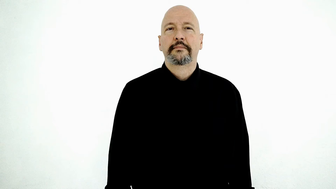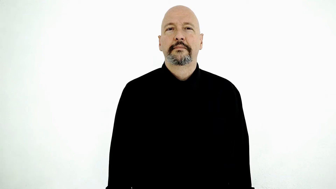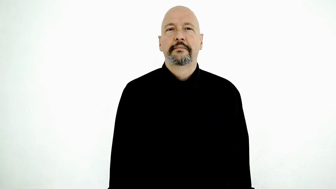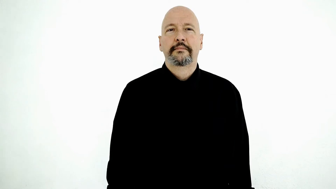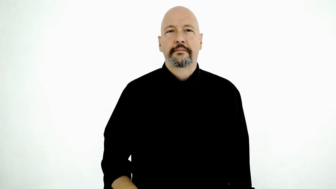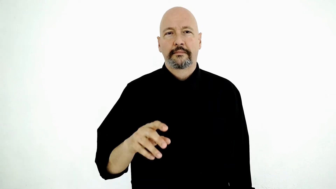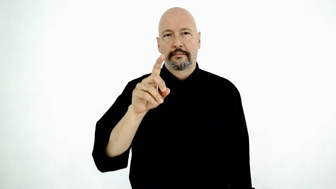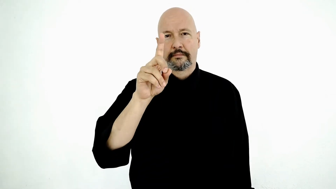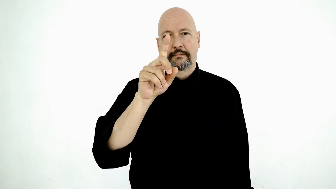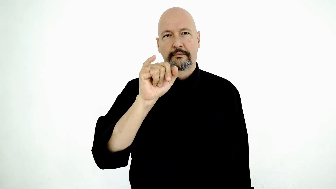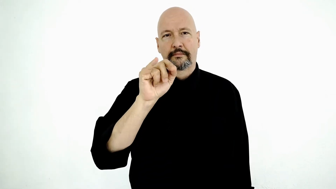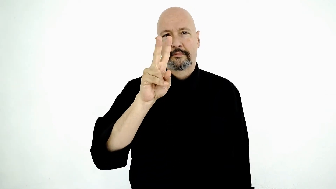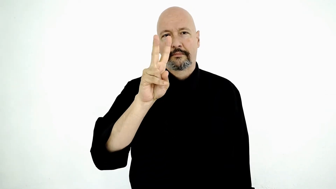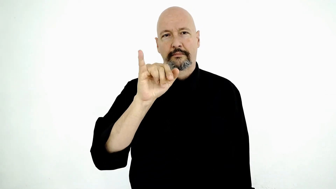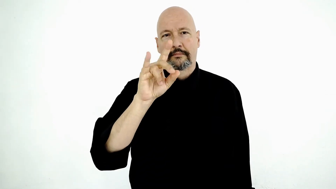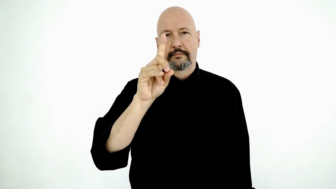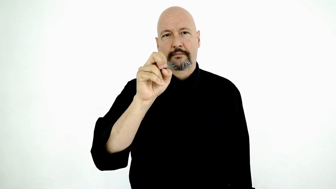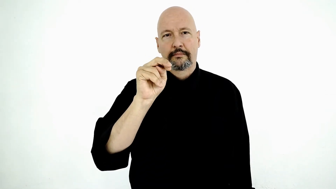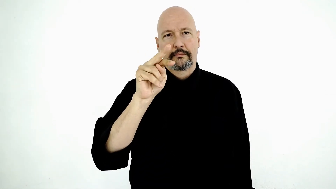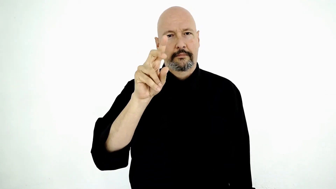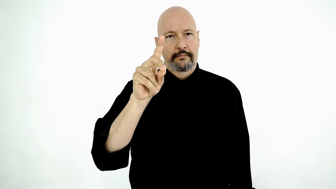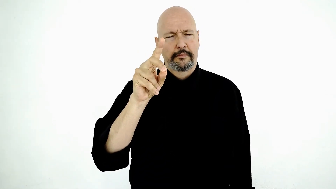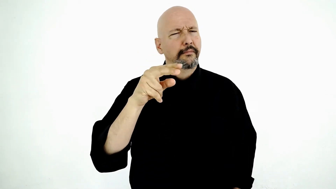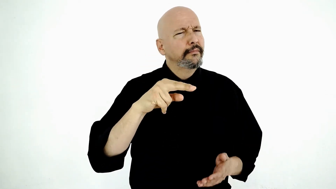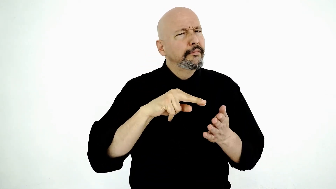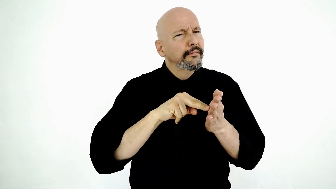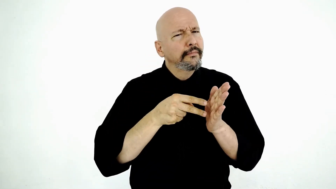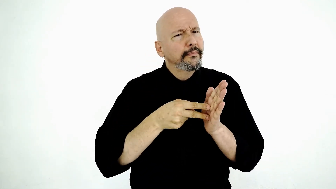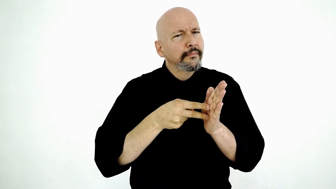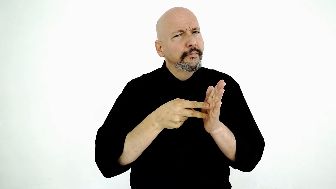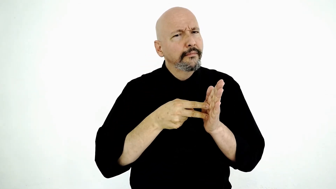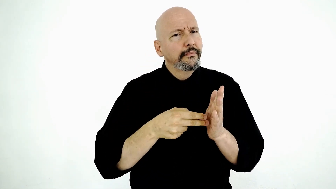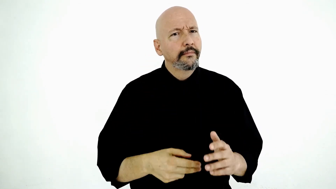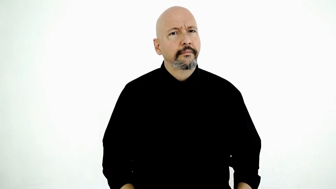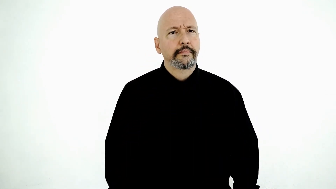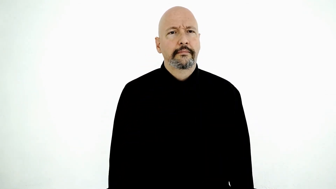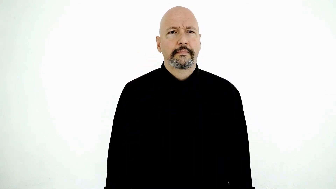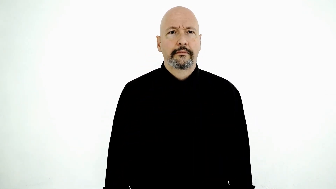D-I-V-I-D-E-N-D, what-MEAN?